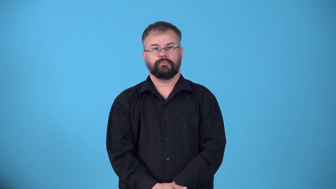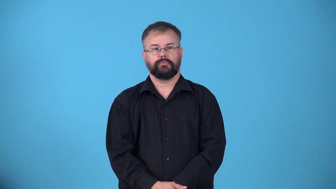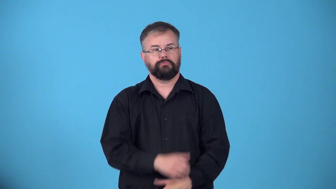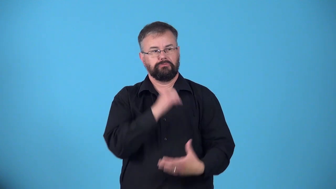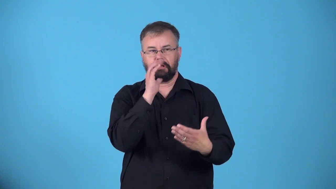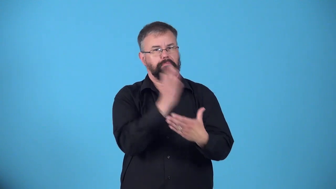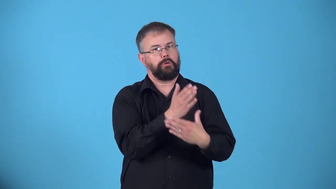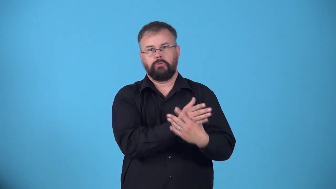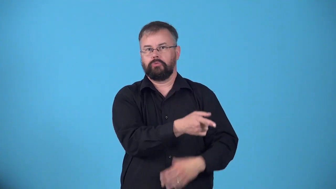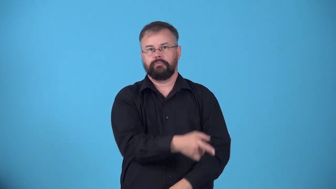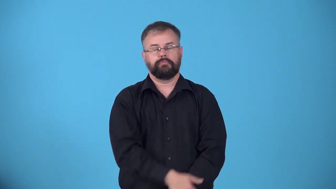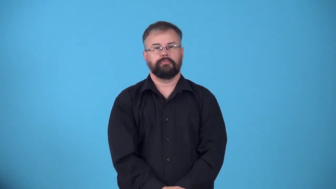let it be, leave it be